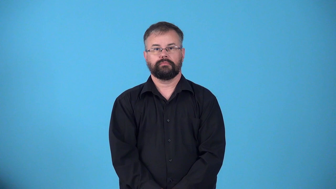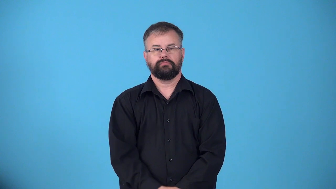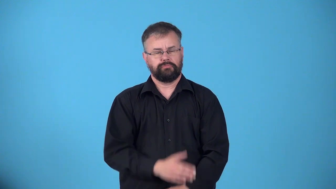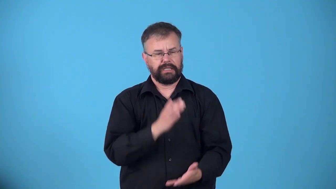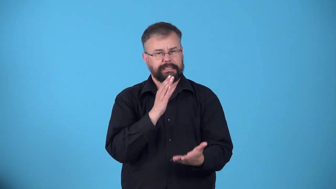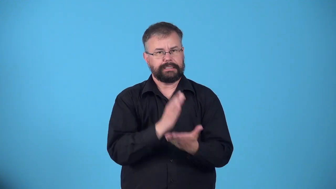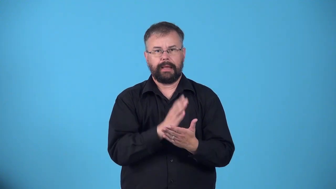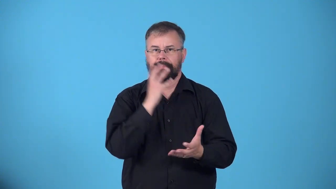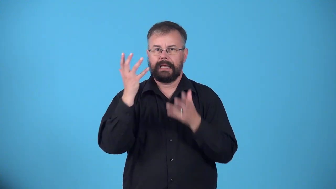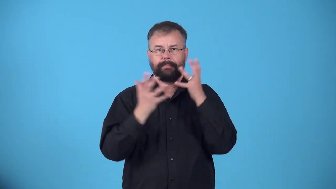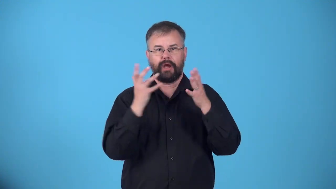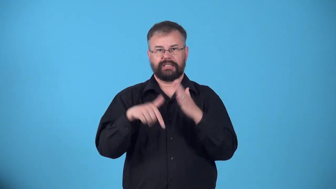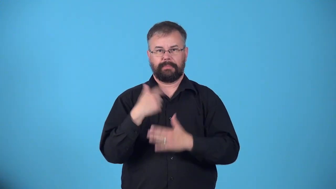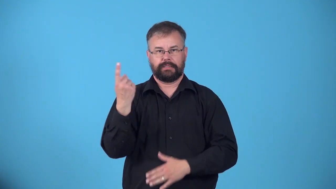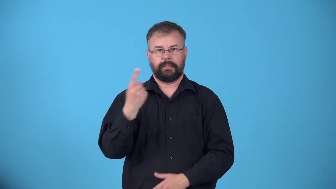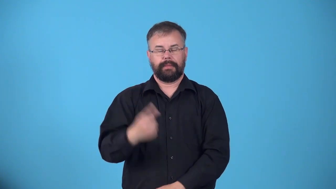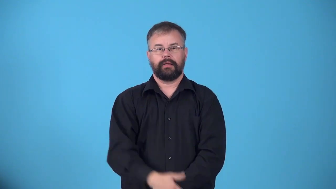live down embarassment